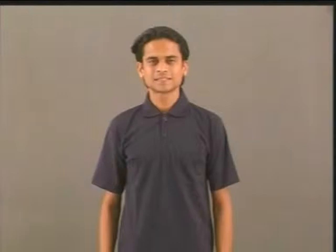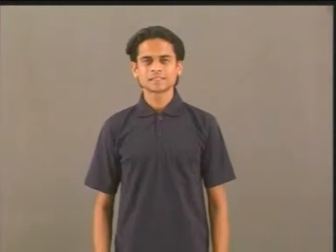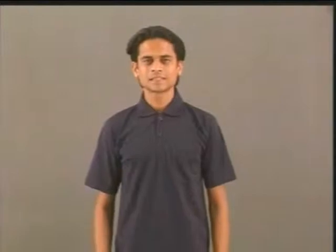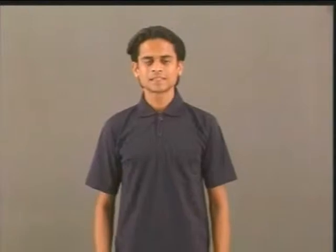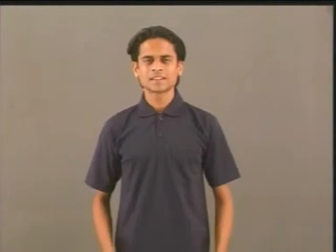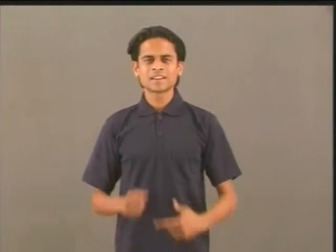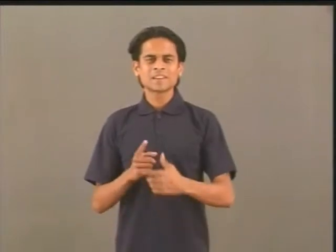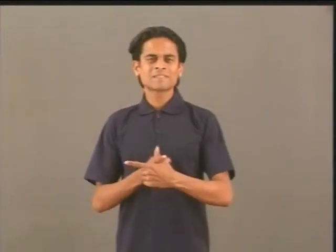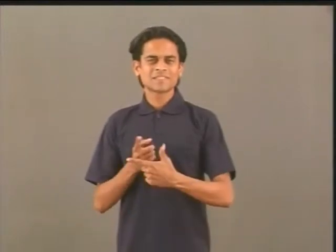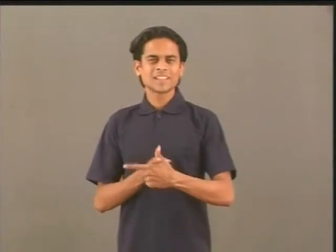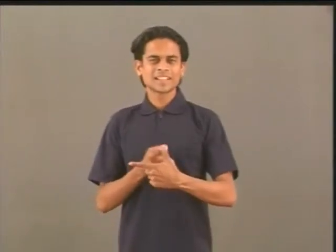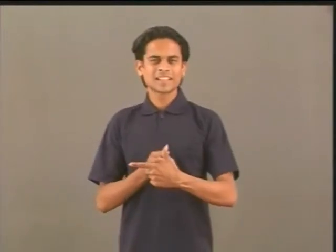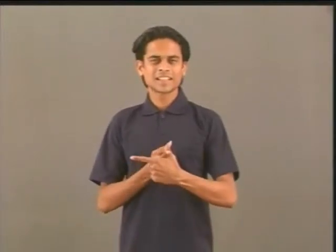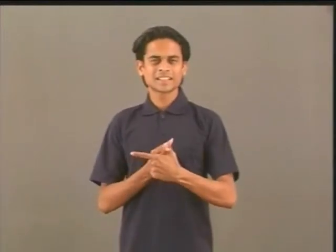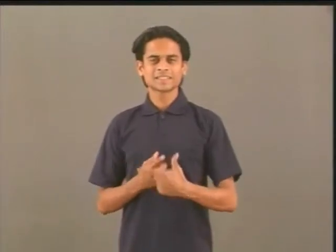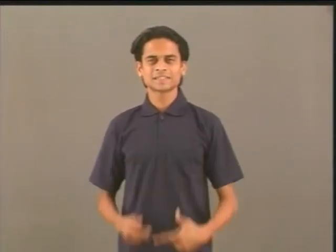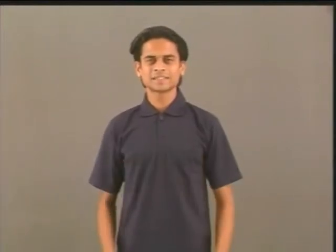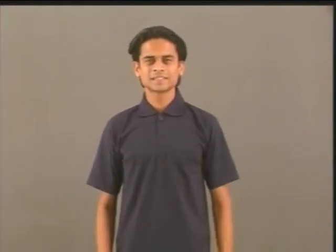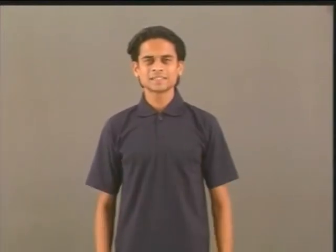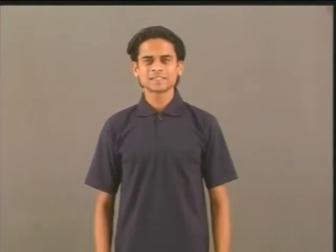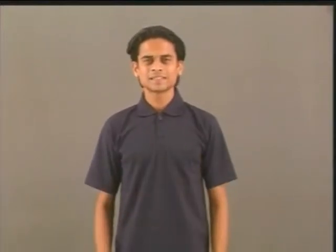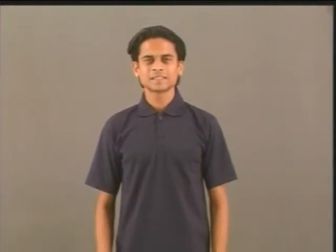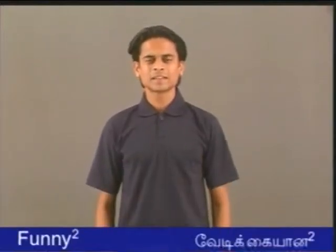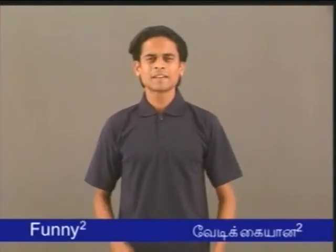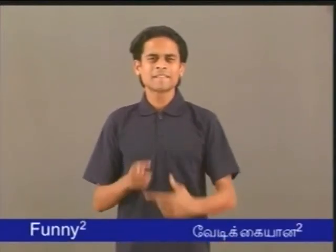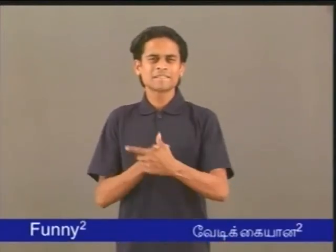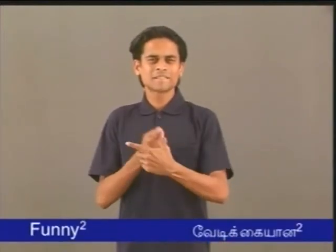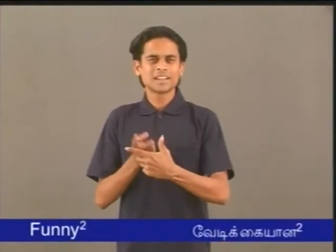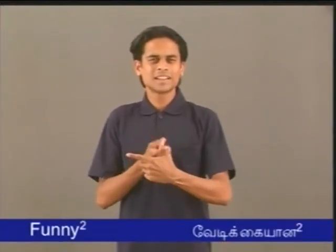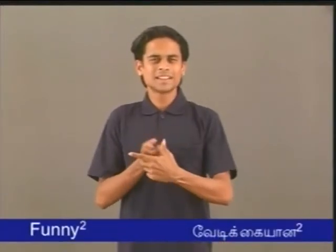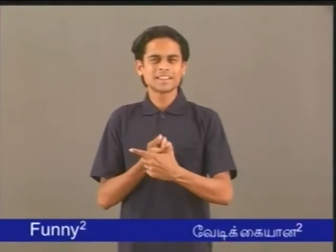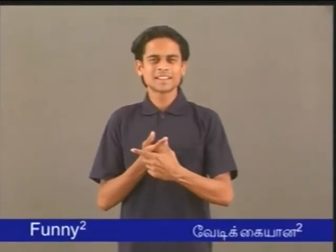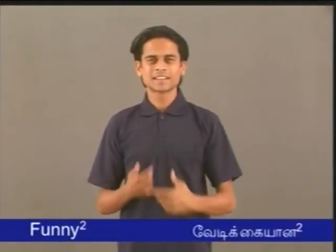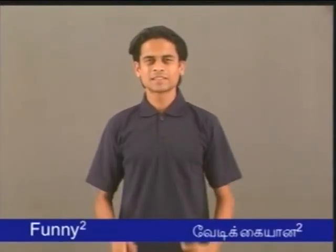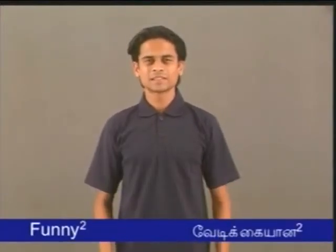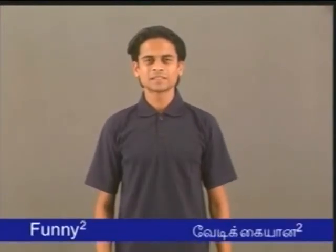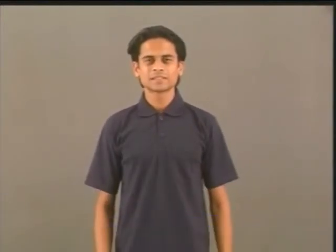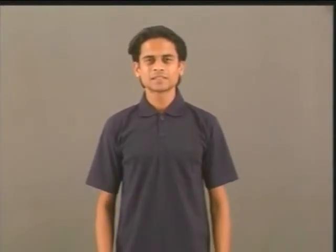funny